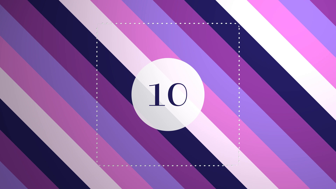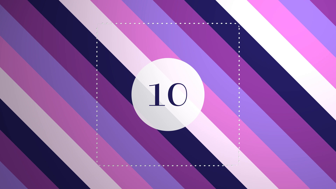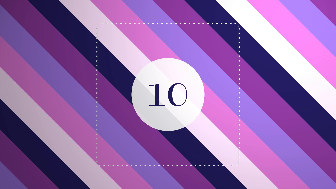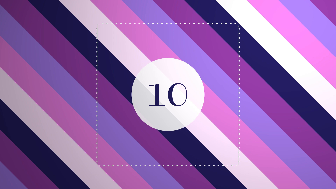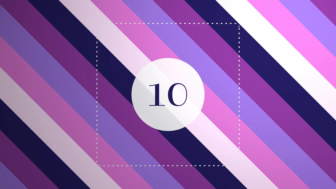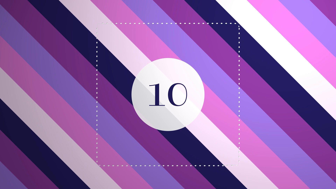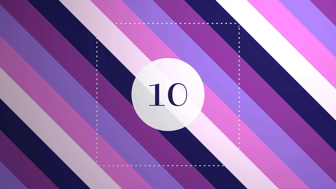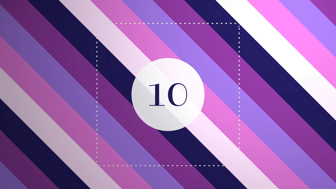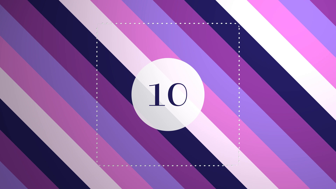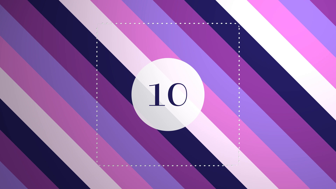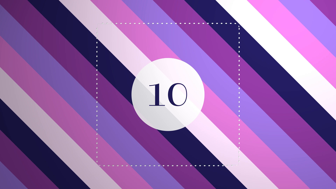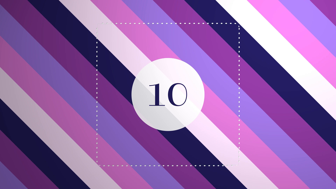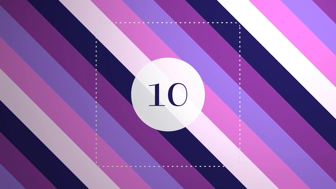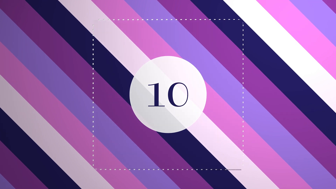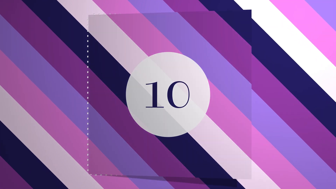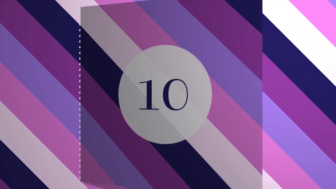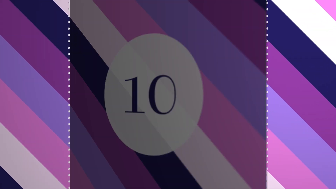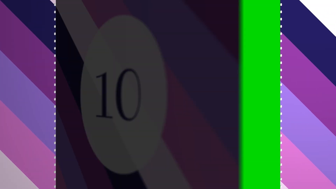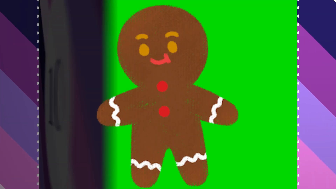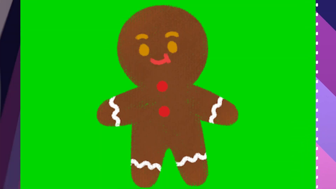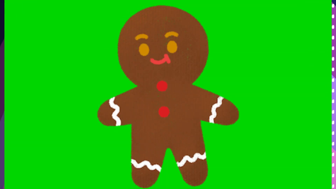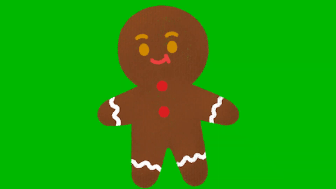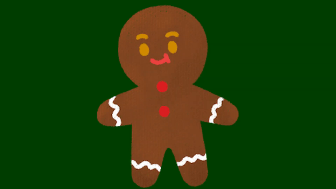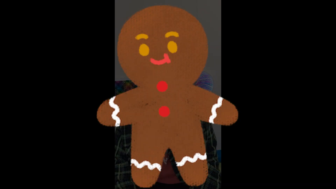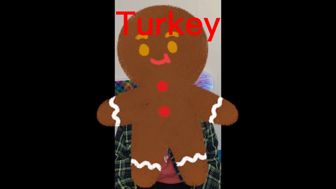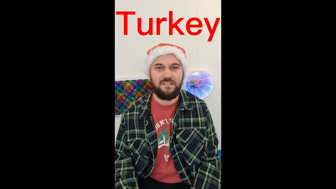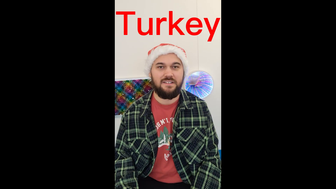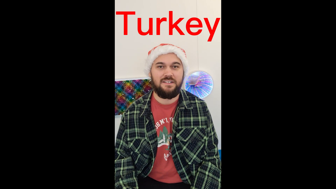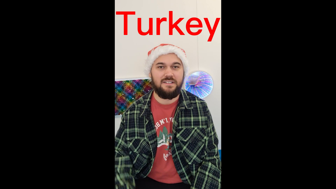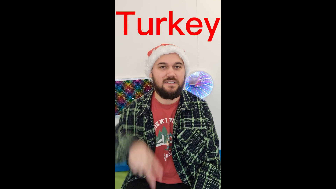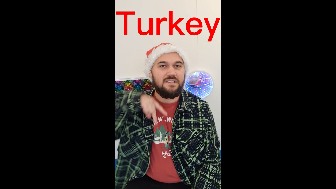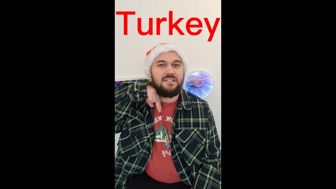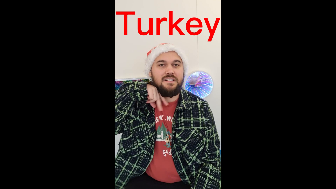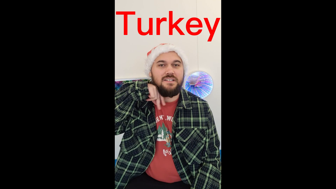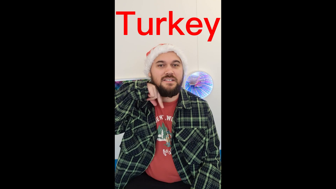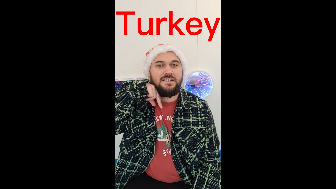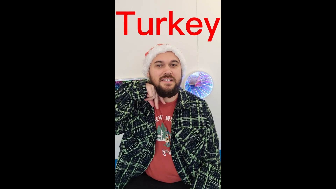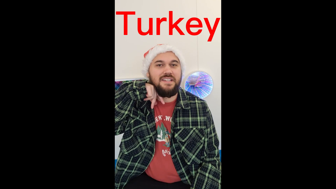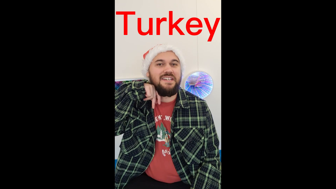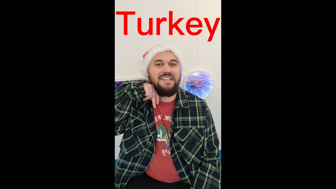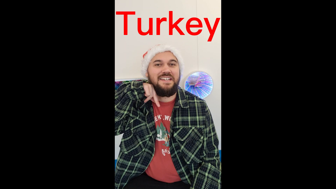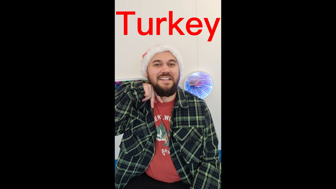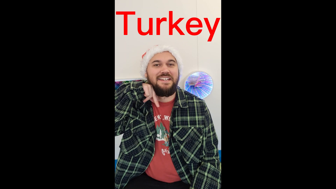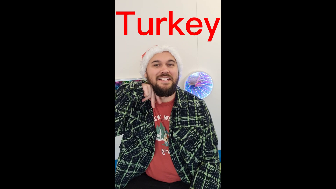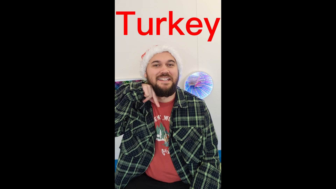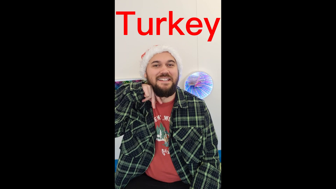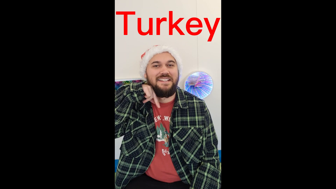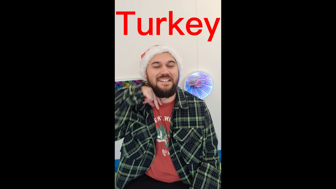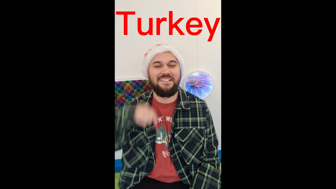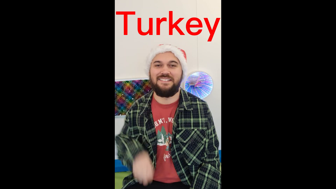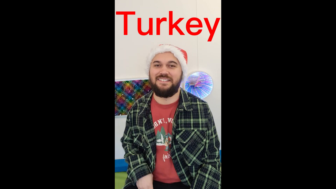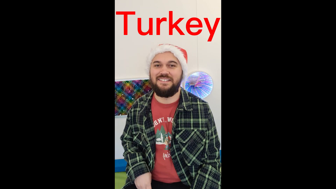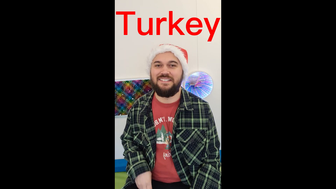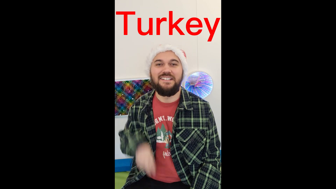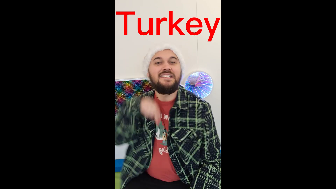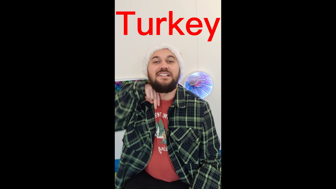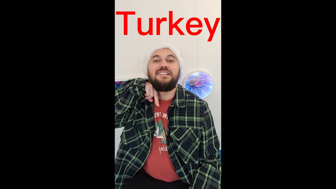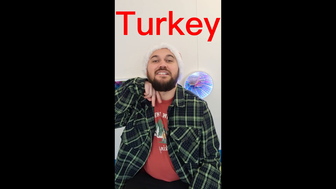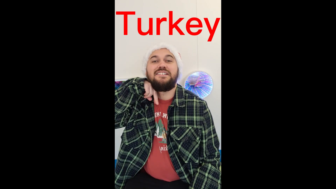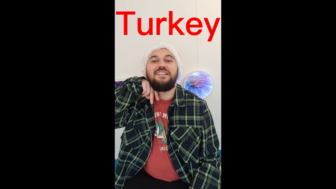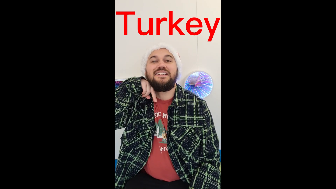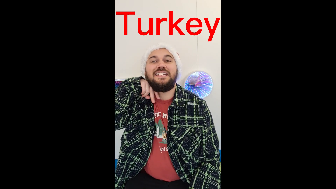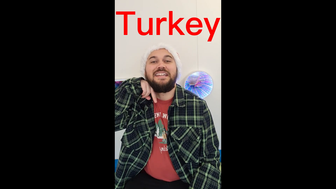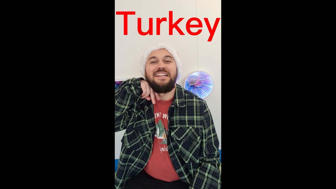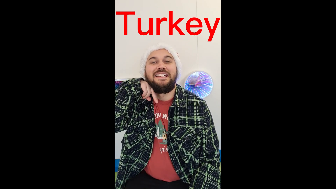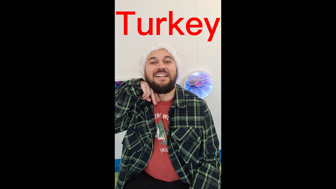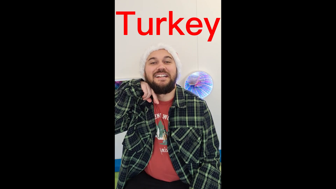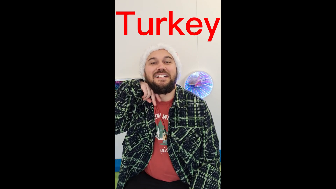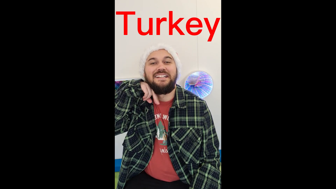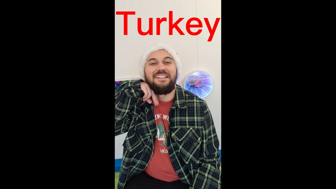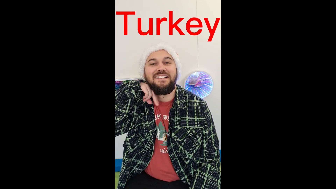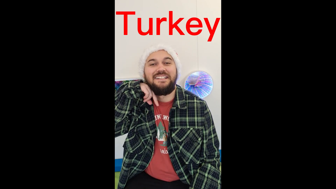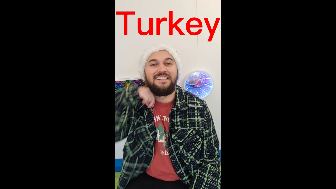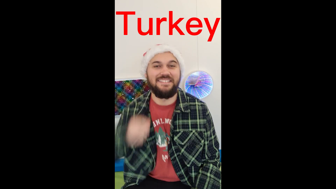Turkey